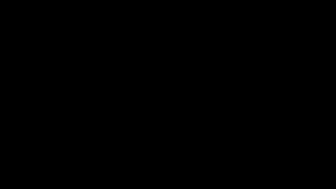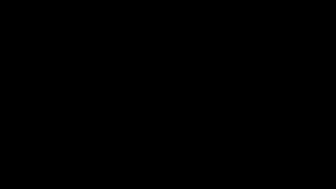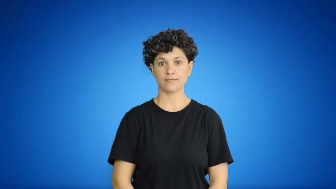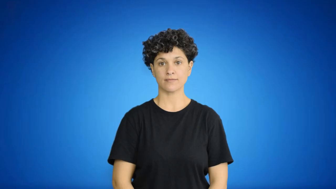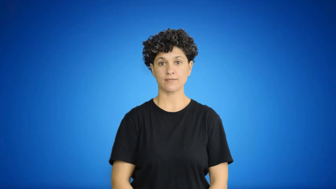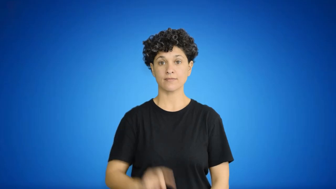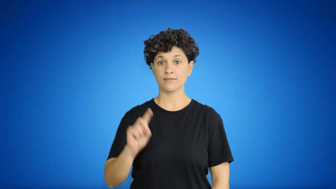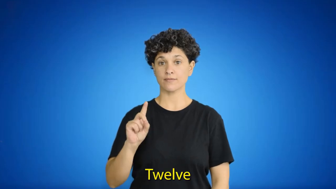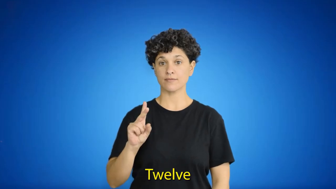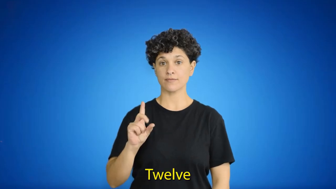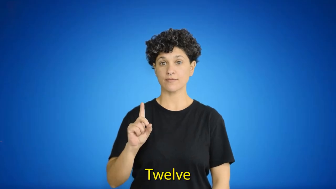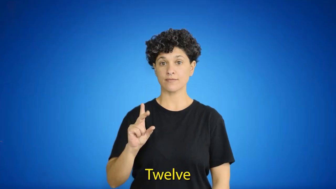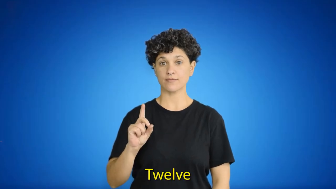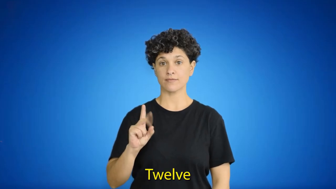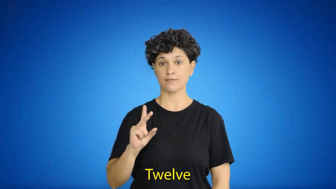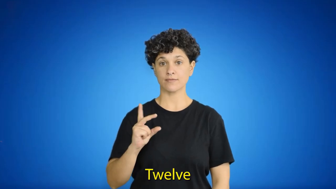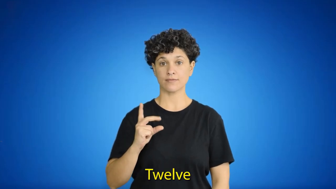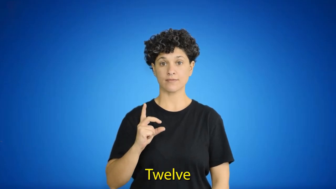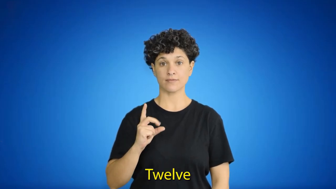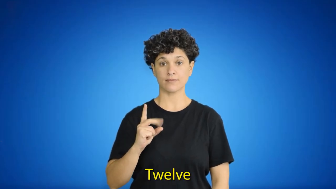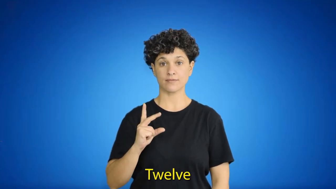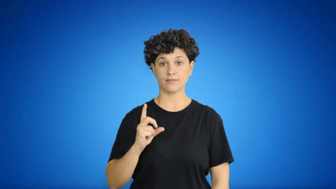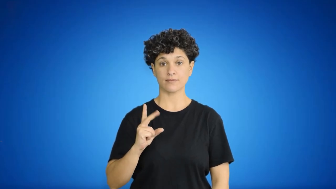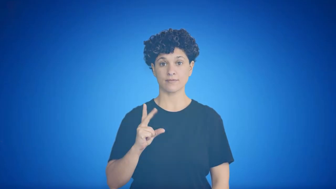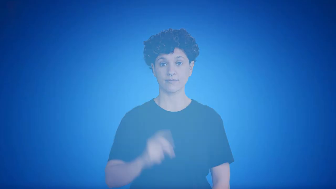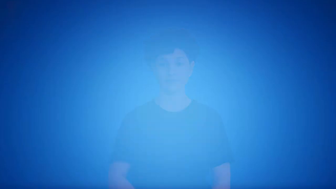Twelve